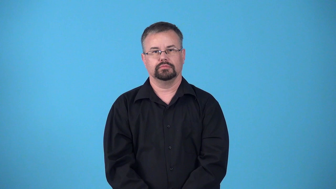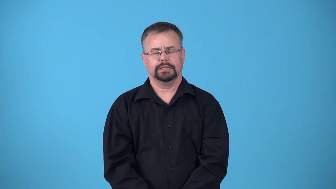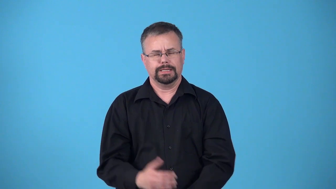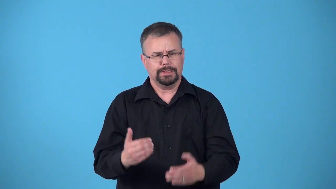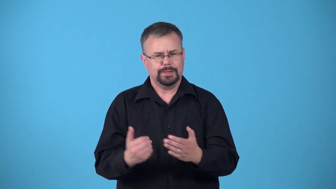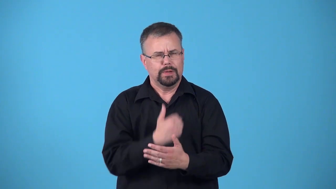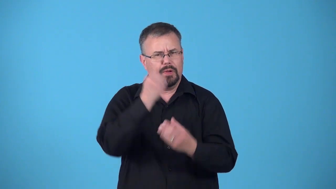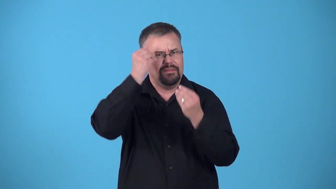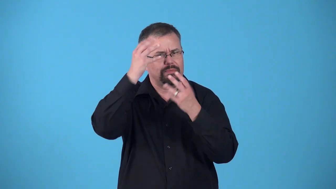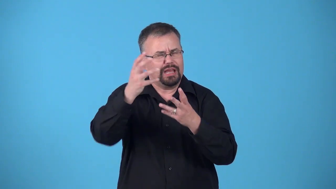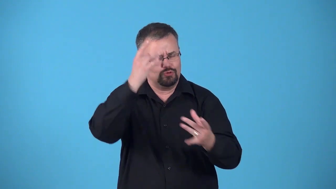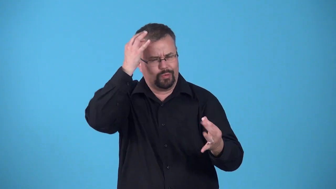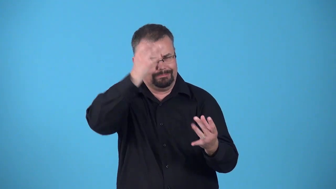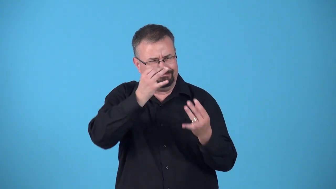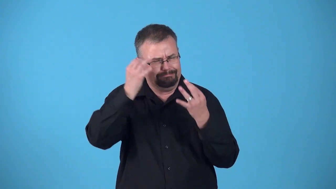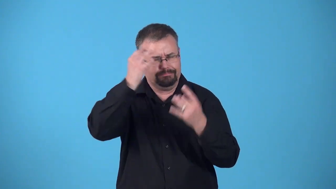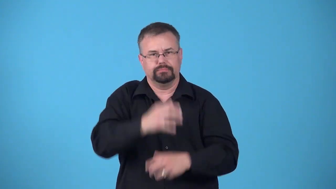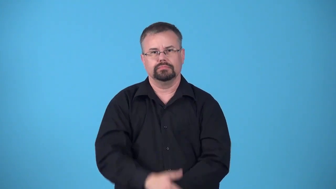in light of, due to